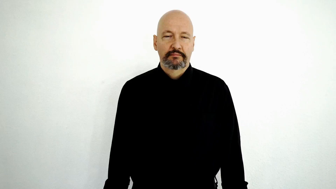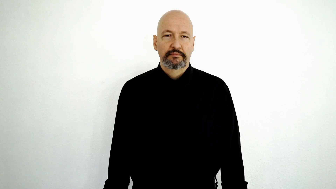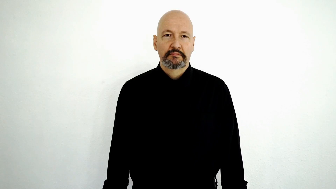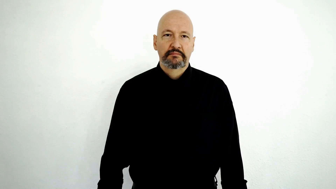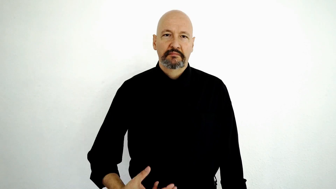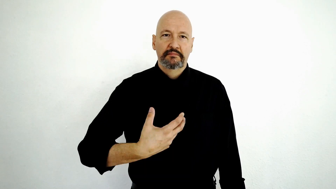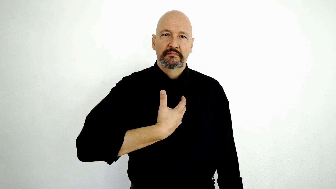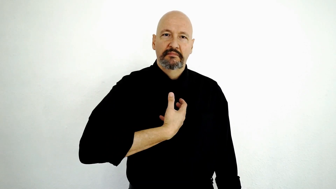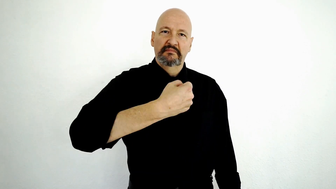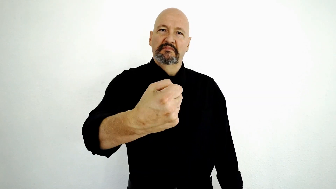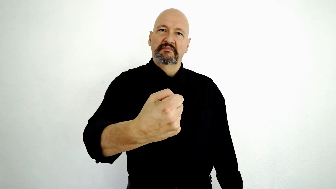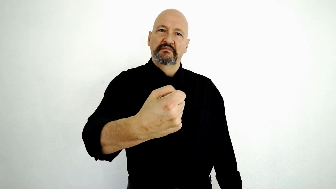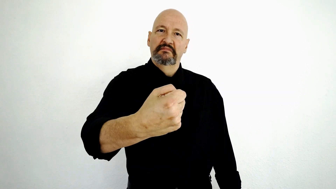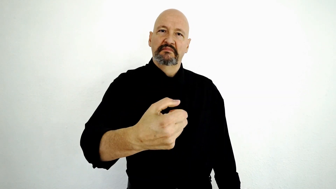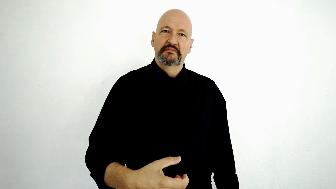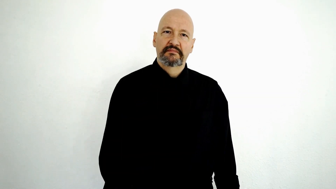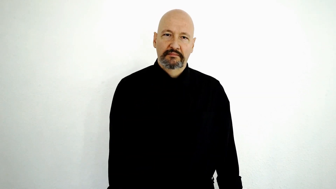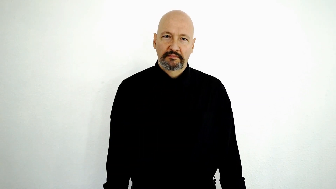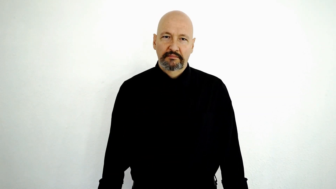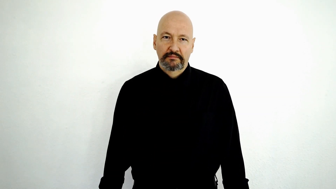you-TAKE-from-me